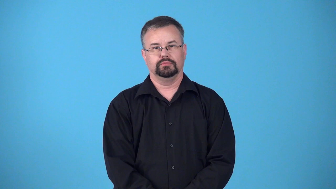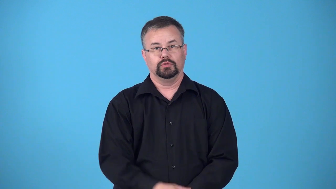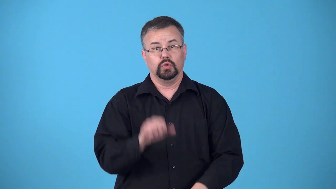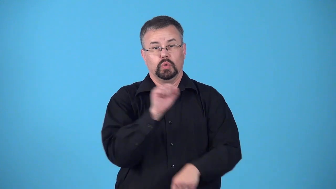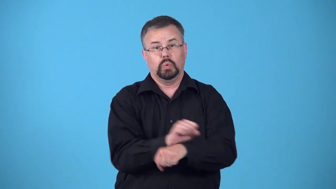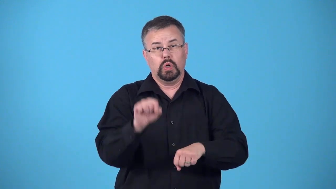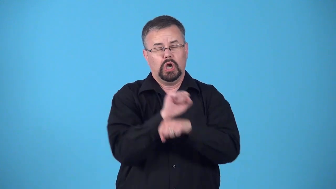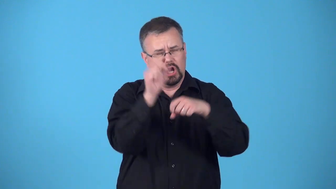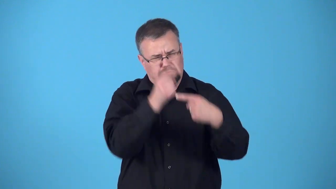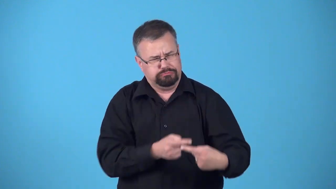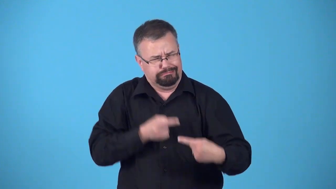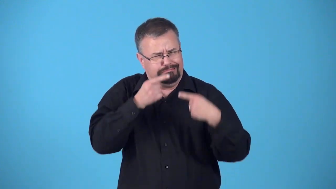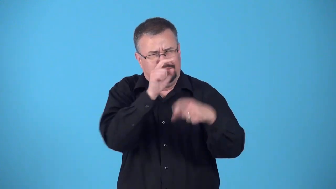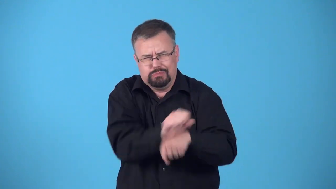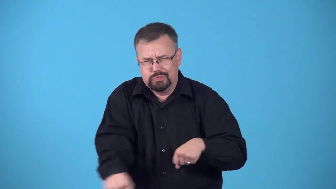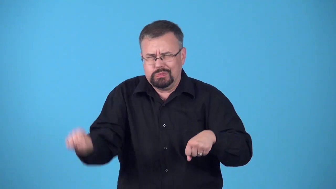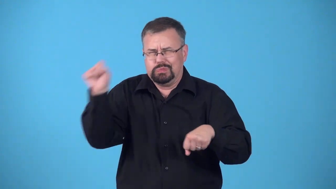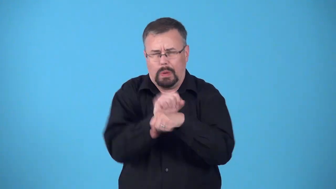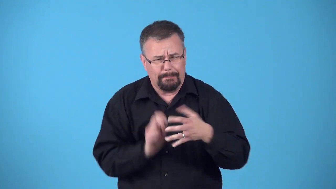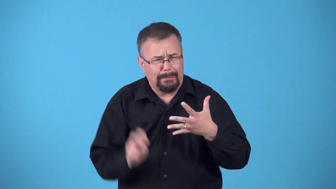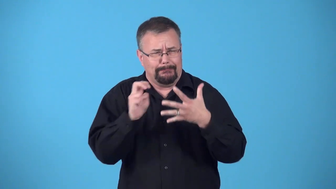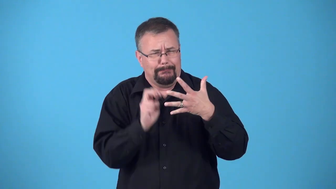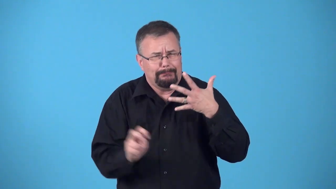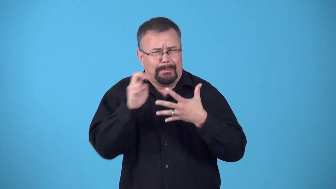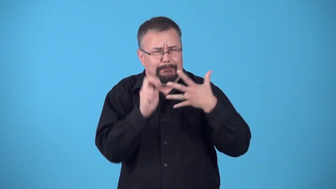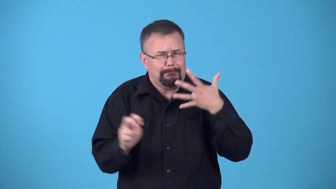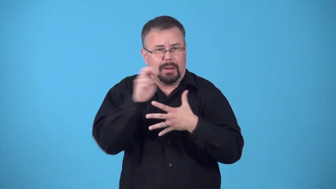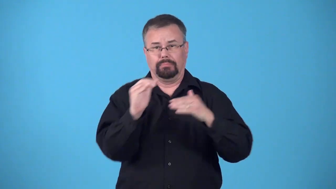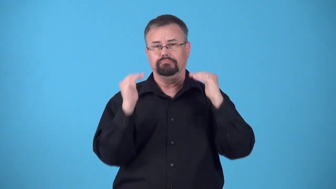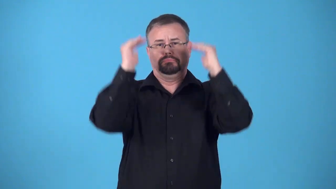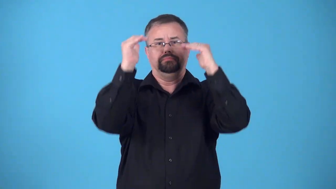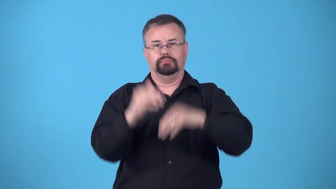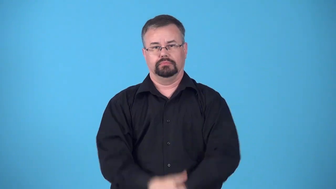pay your dues